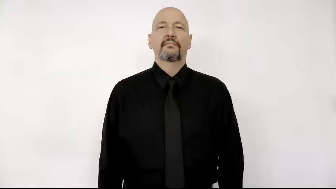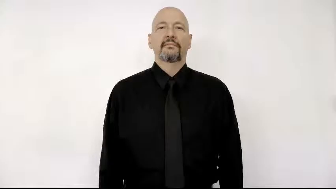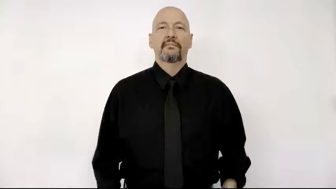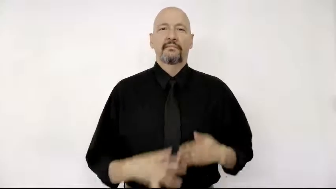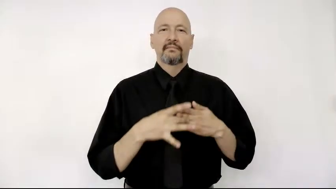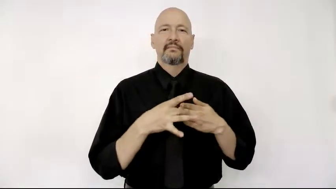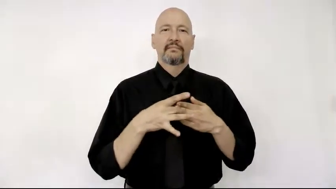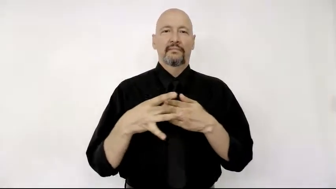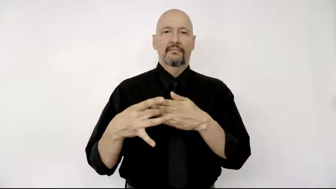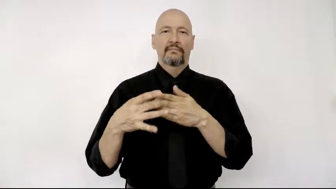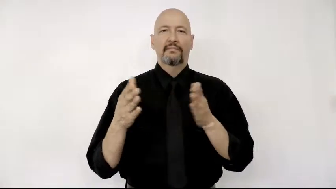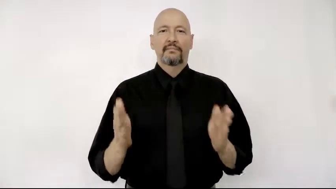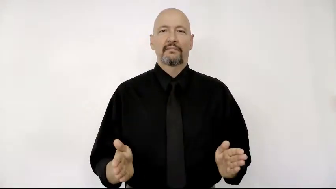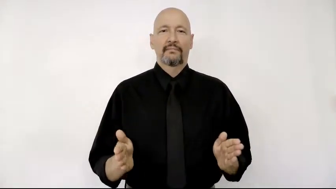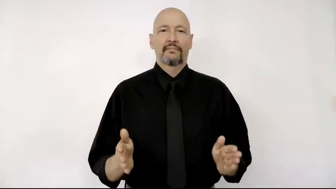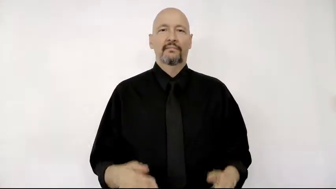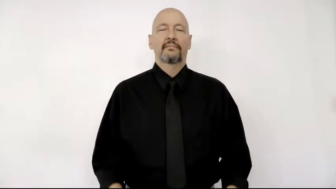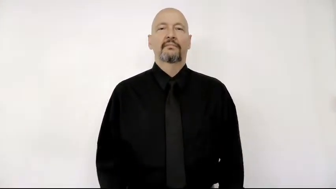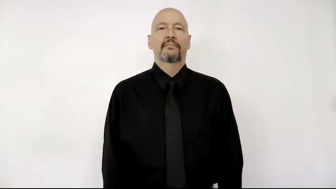leader version